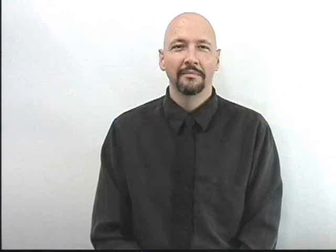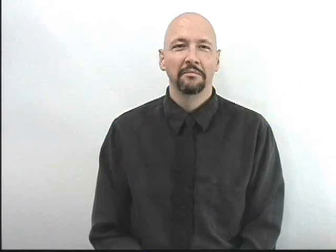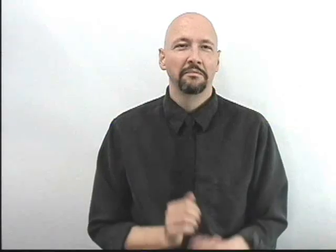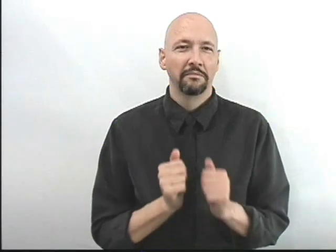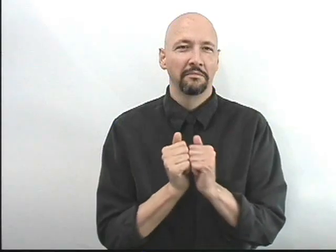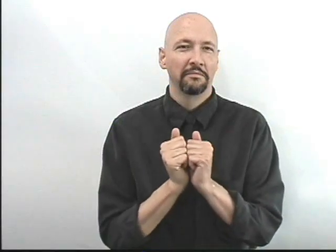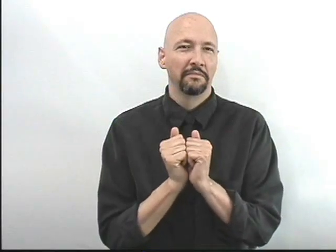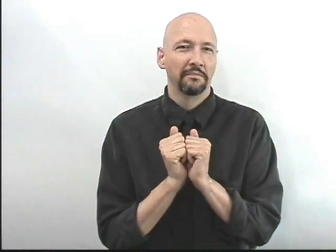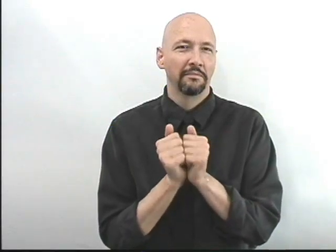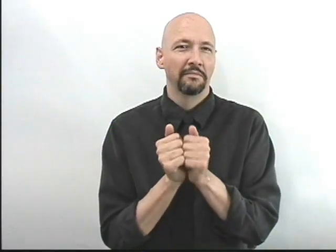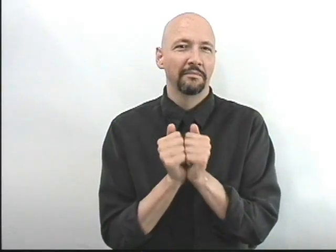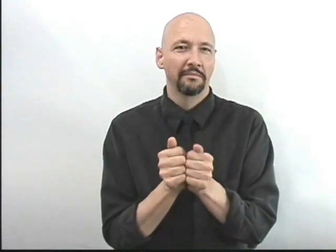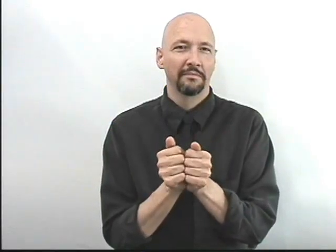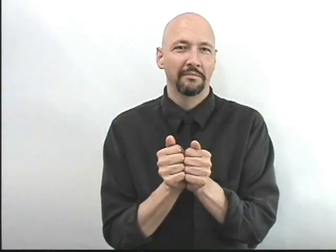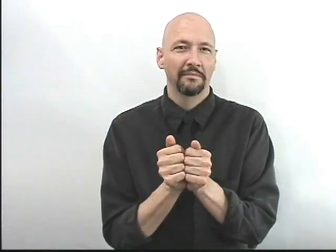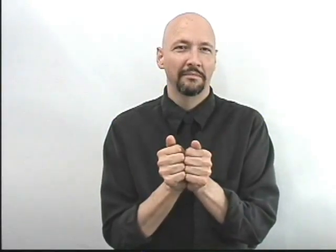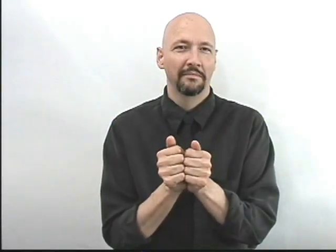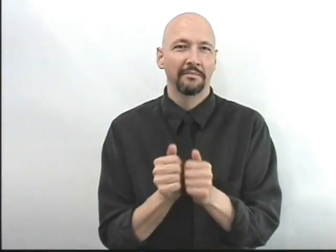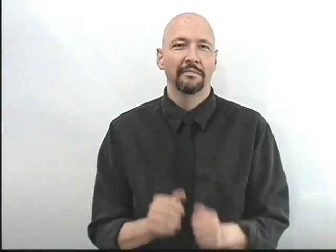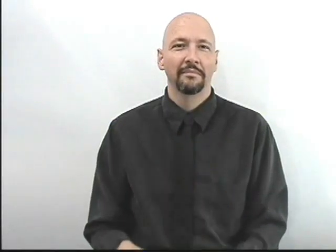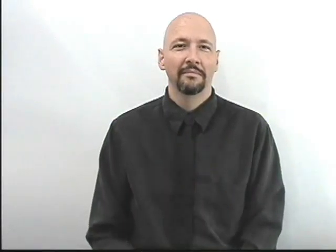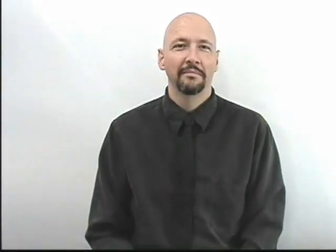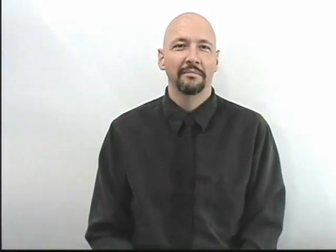TOGETHER